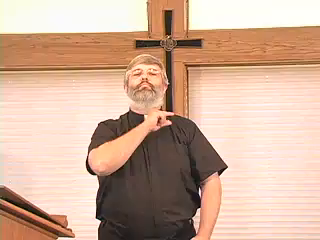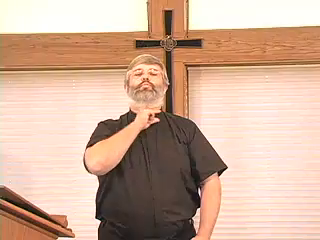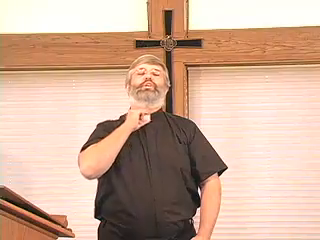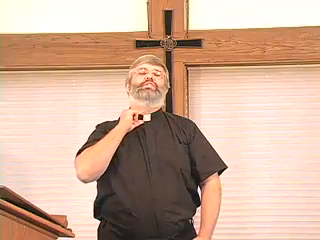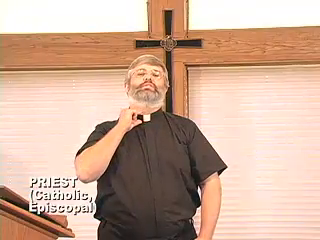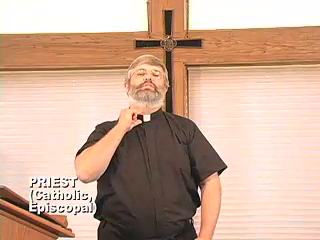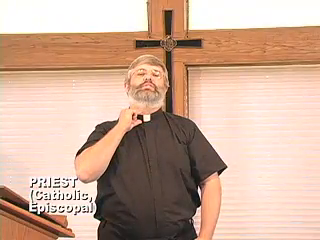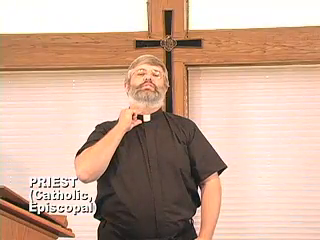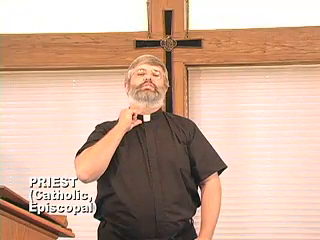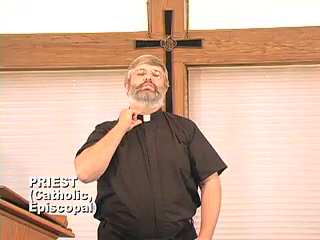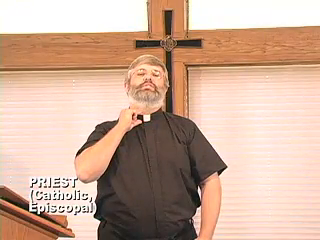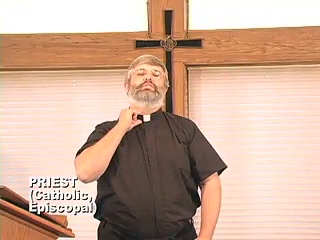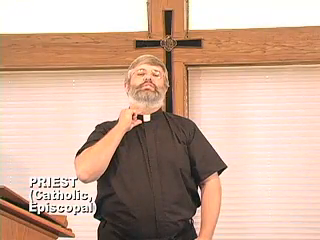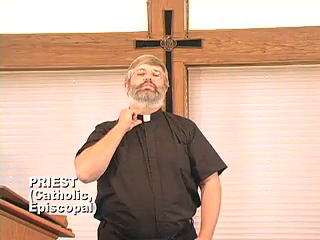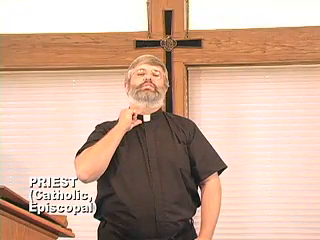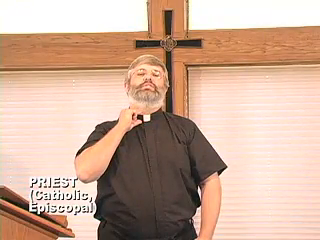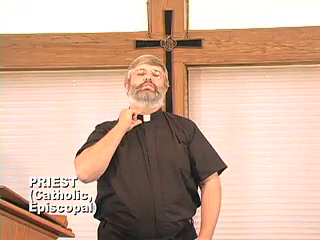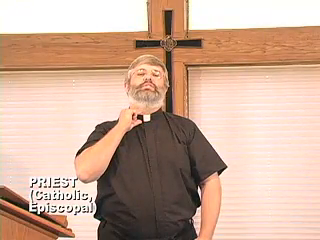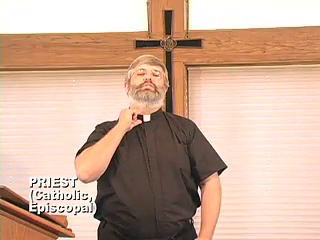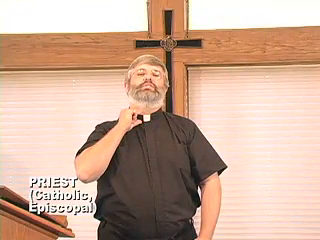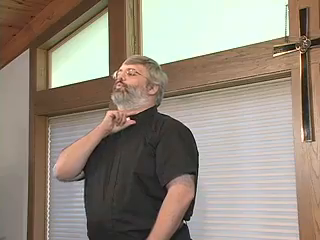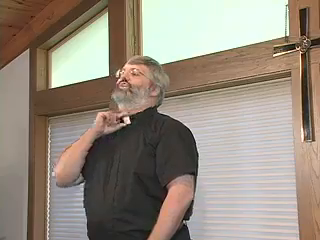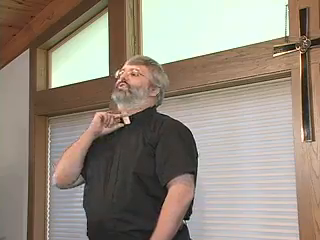PRIEST